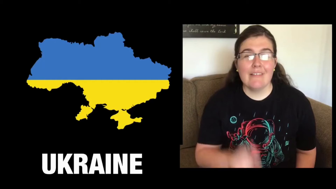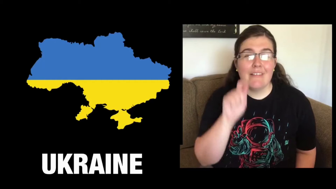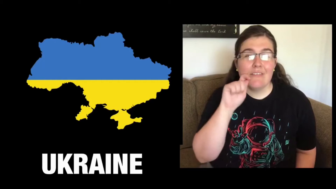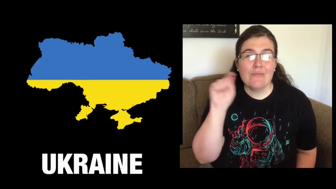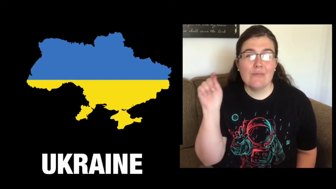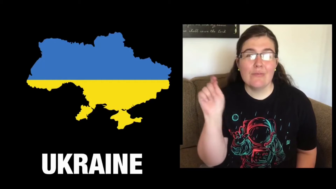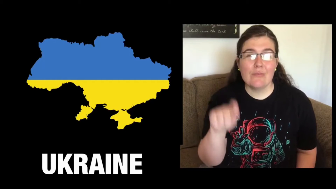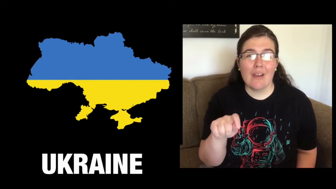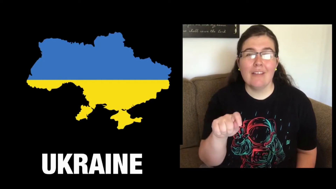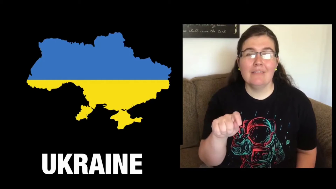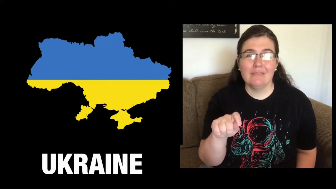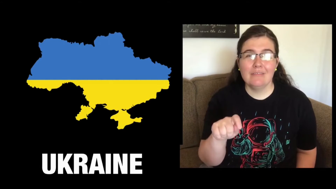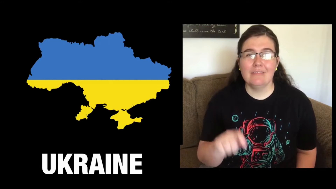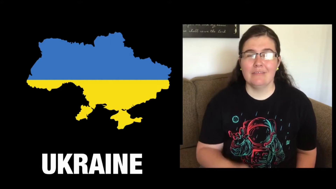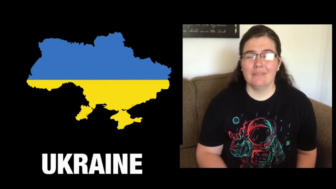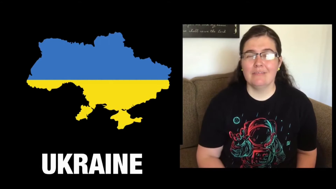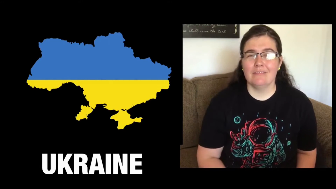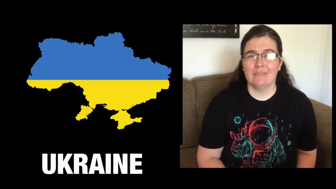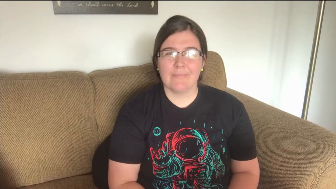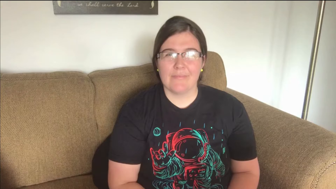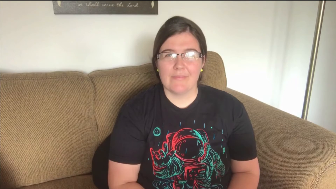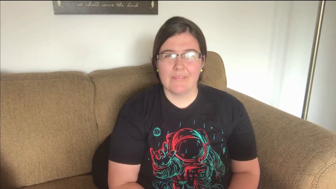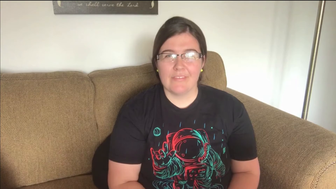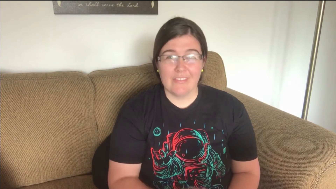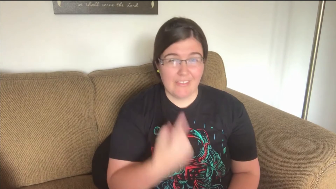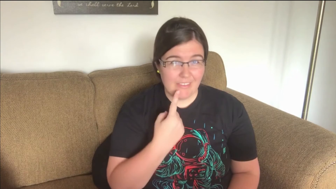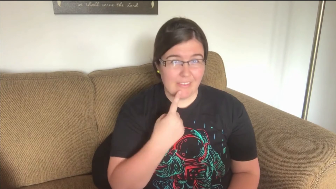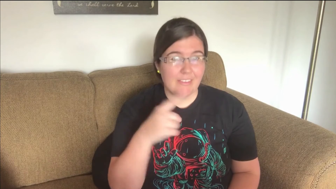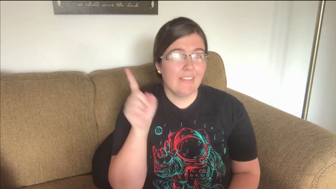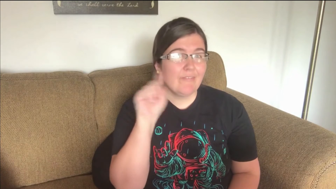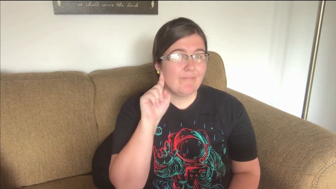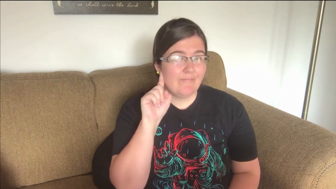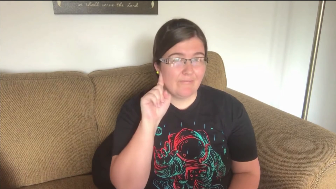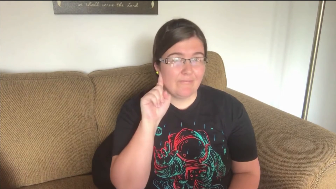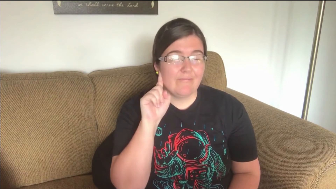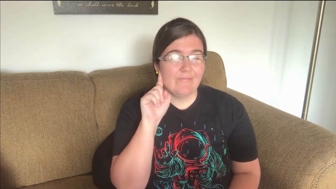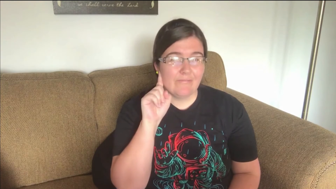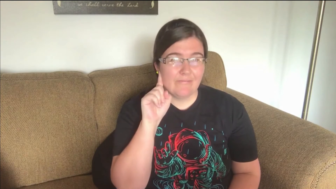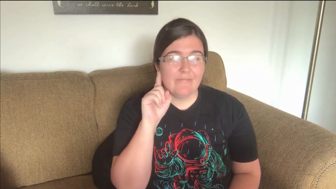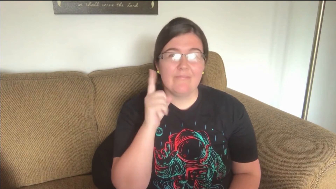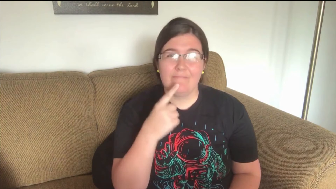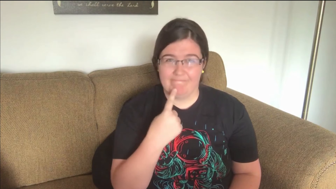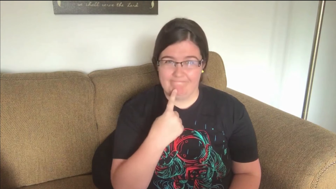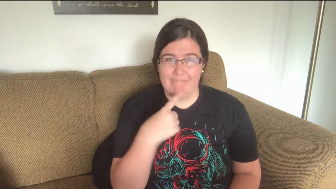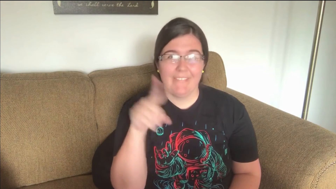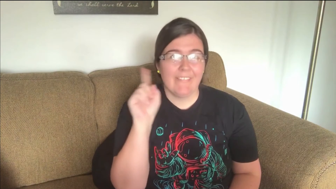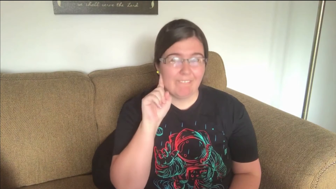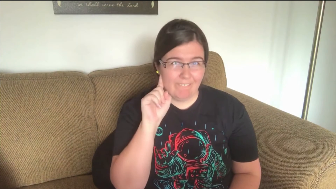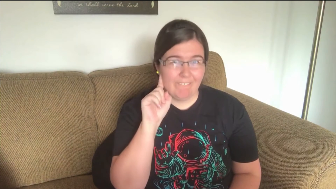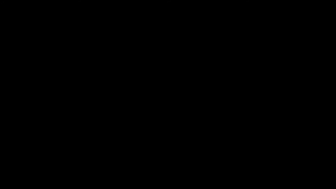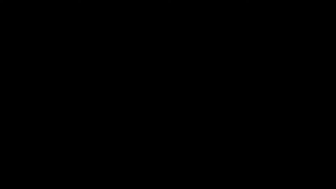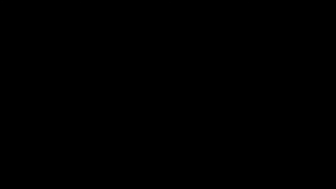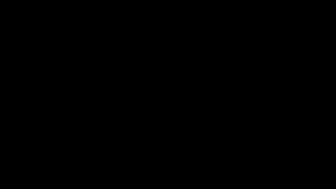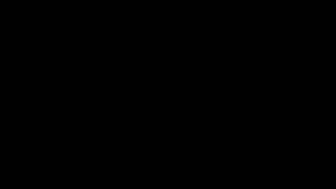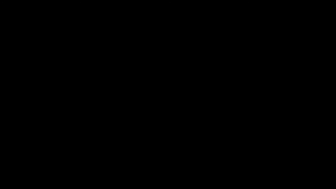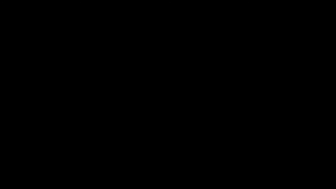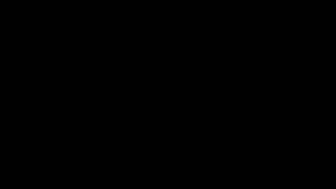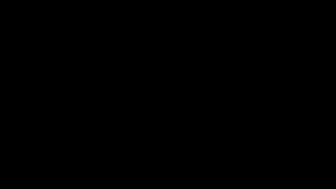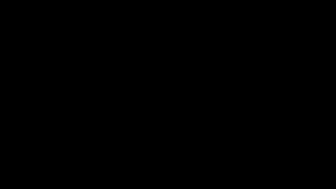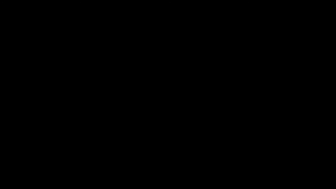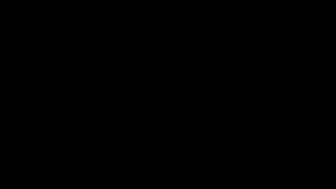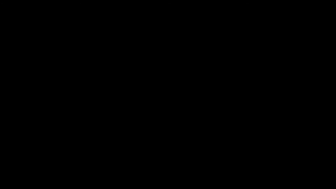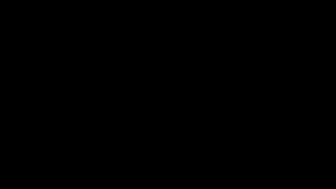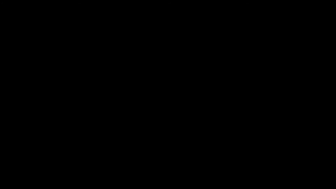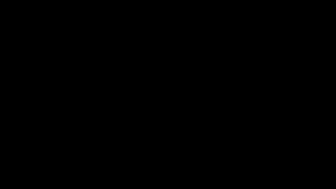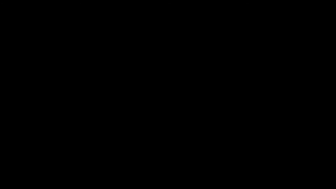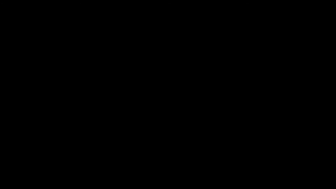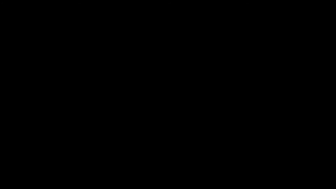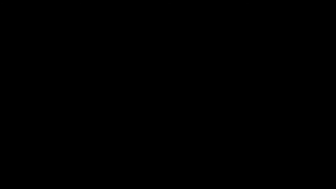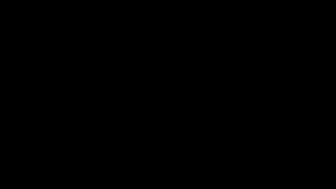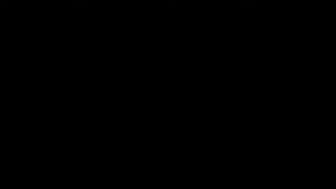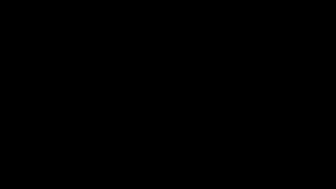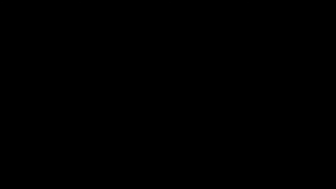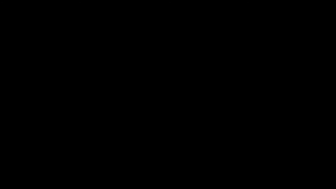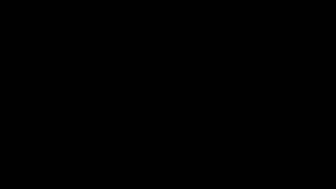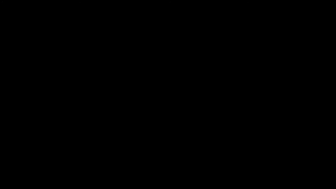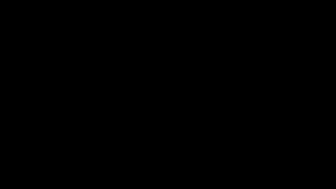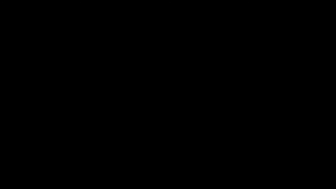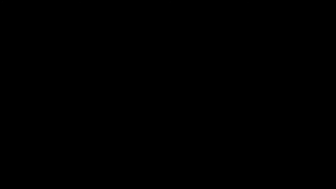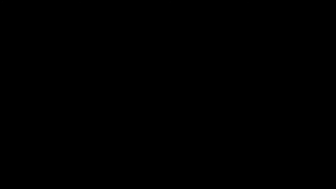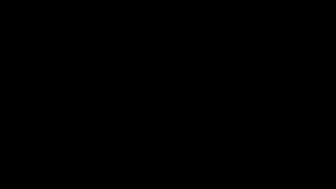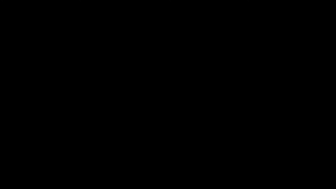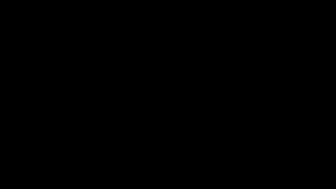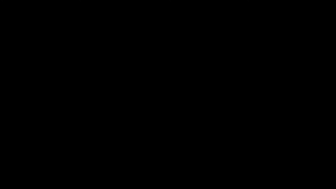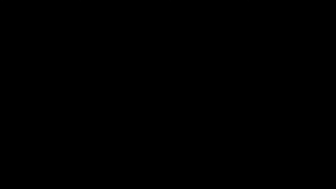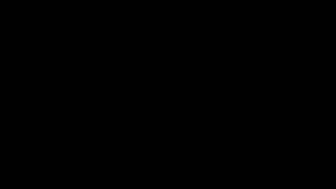DEAF